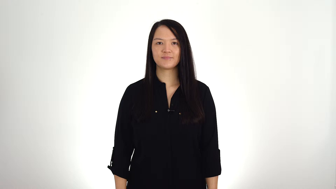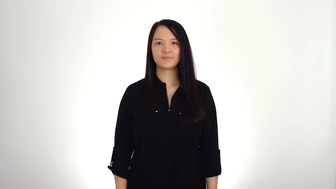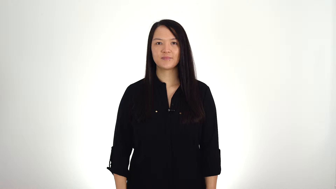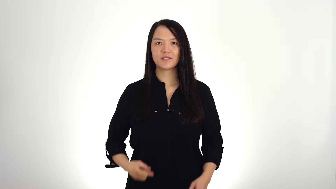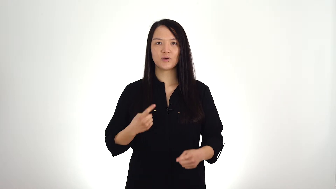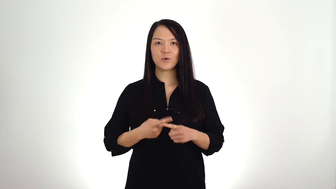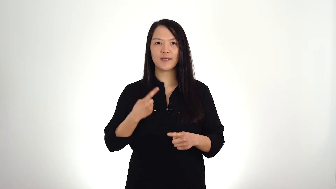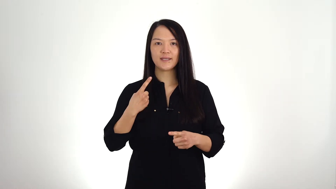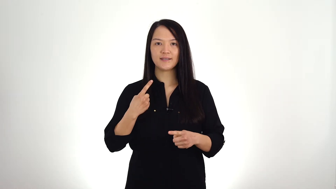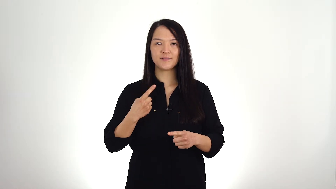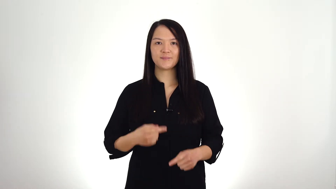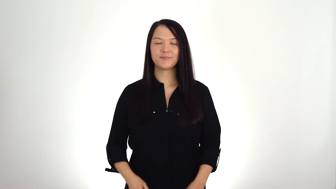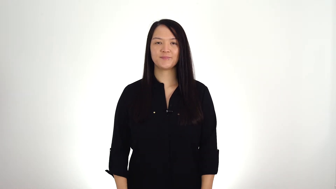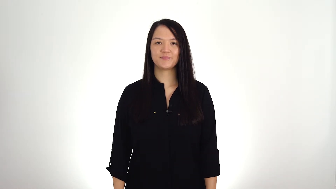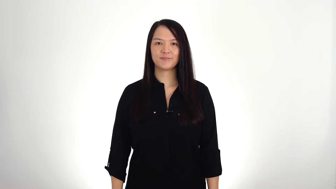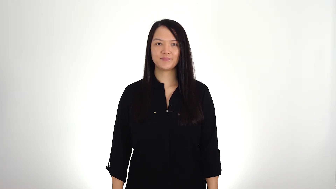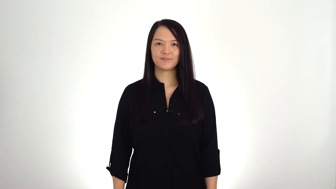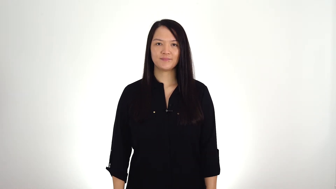Quick